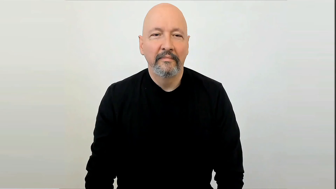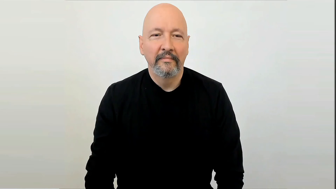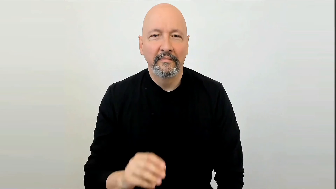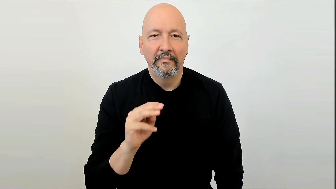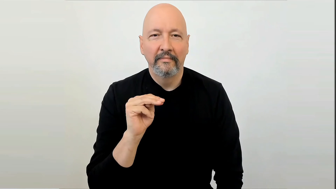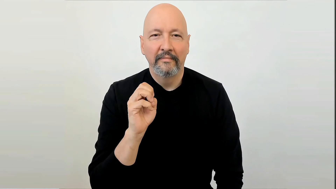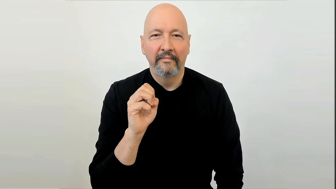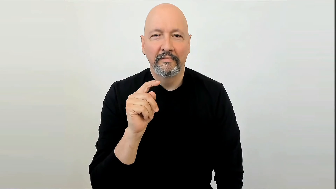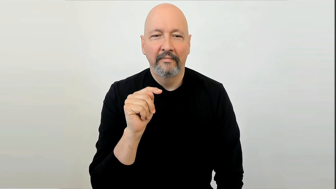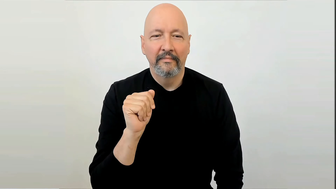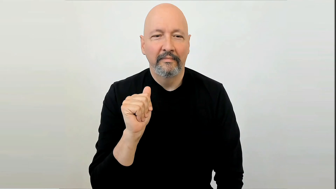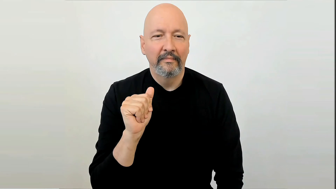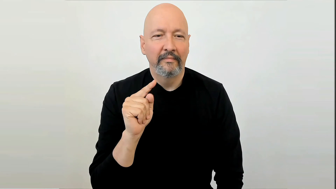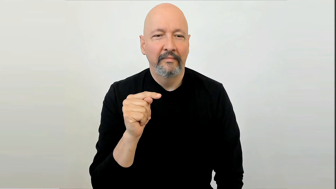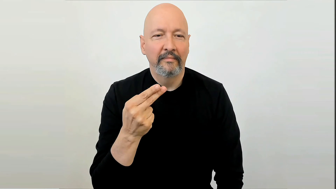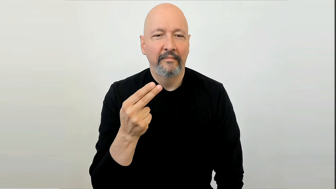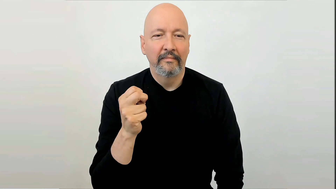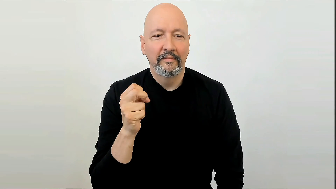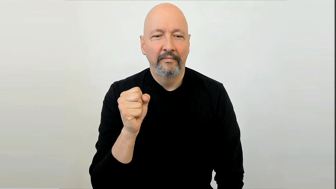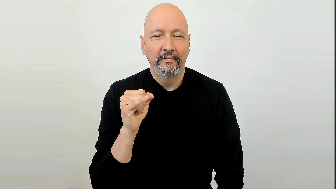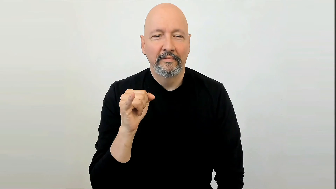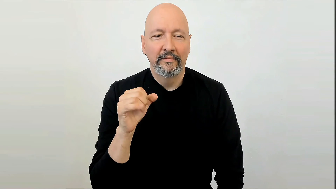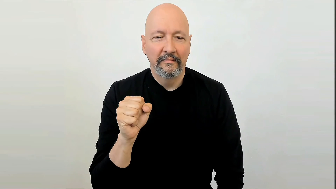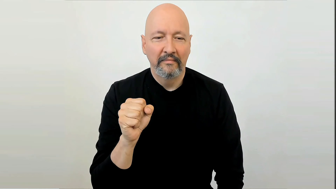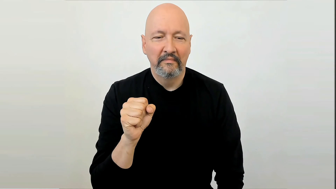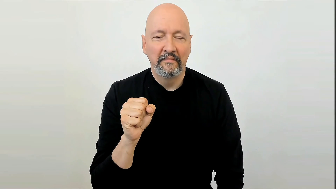METATHESIS-[fs]